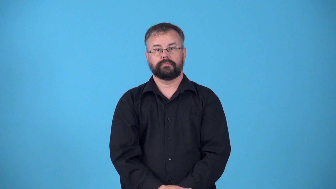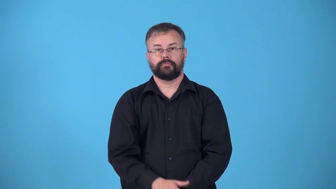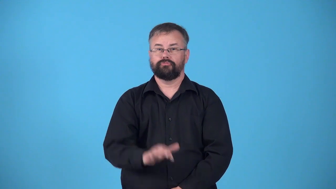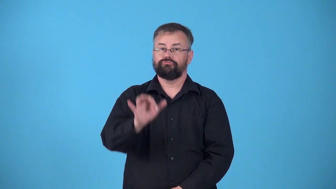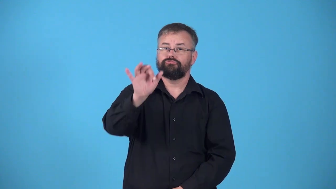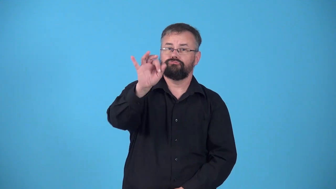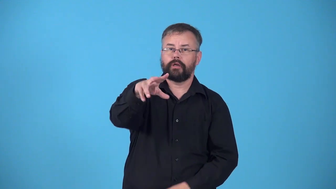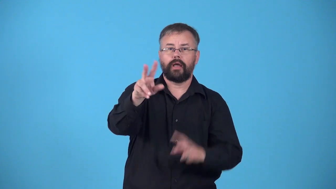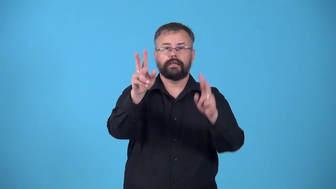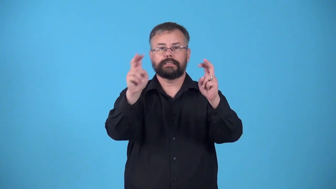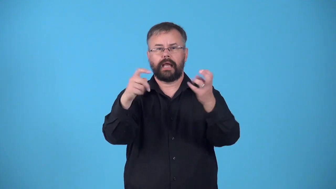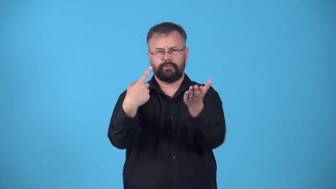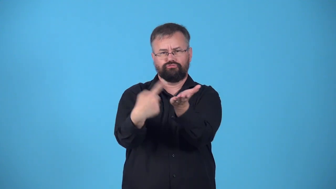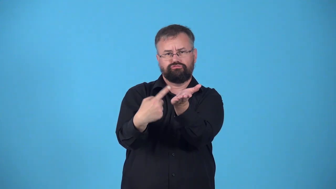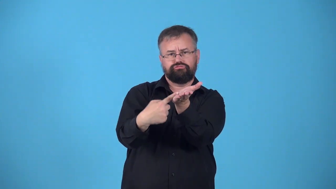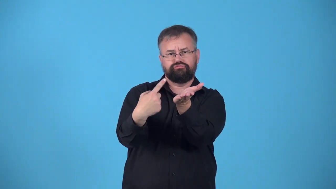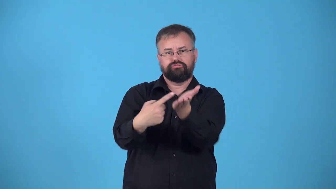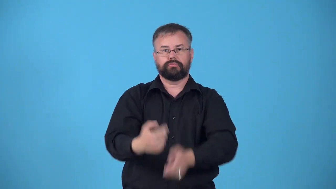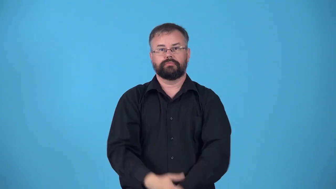moot